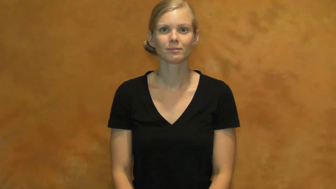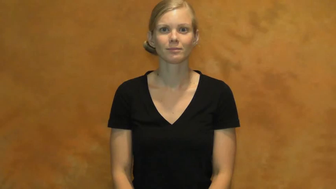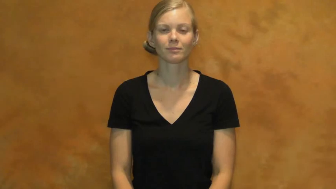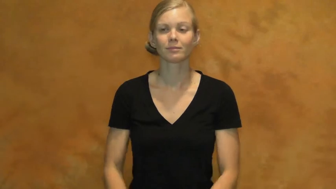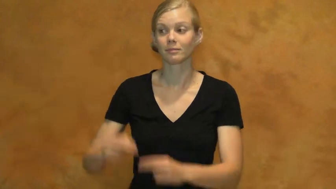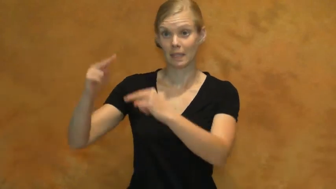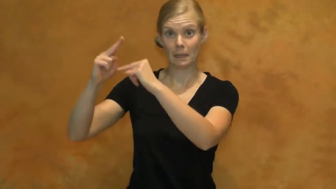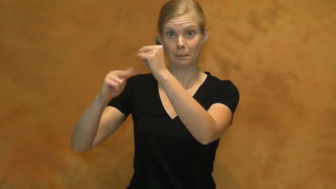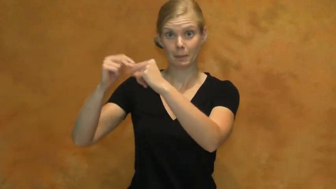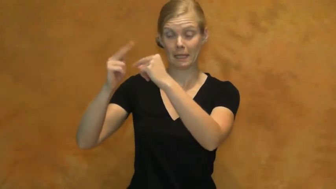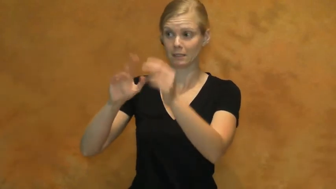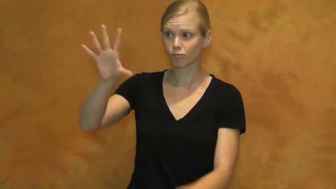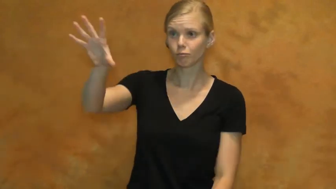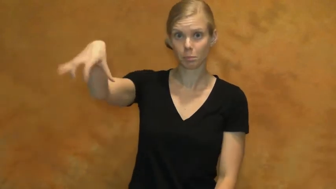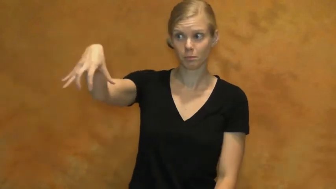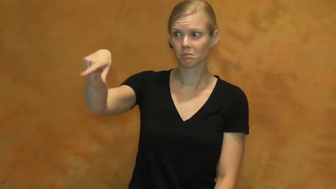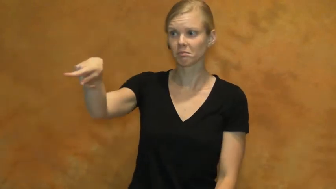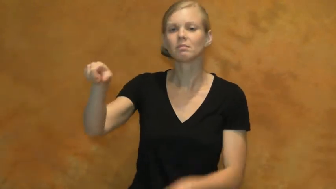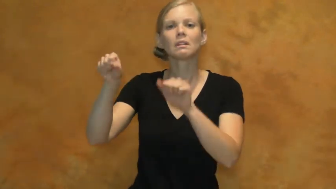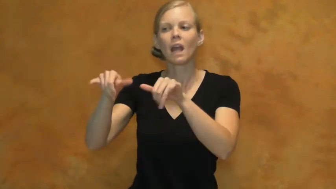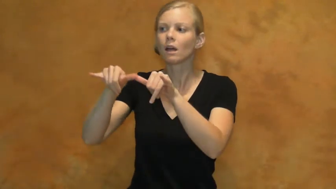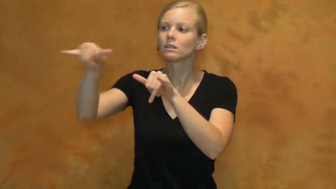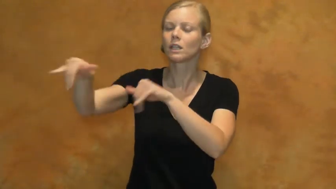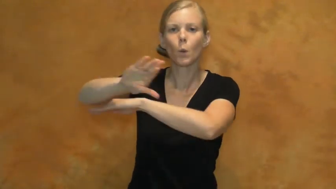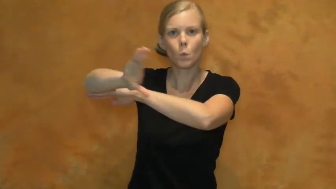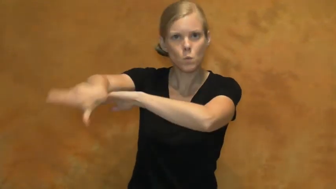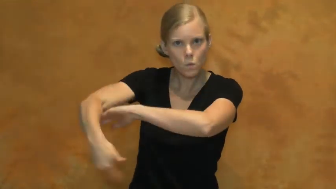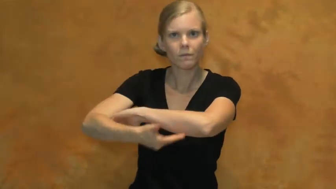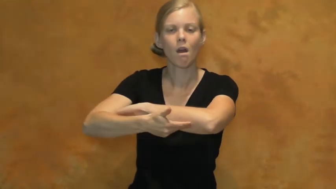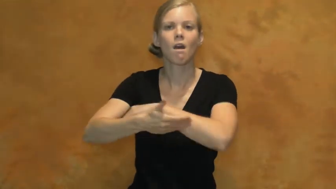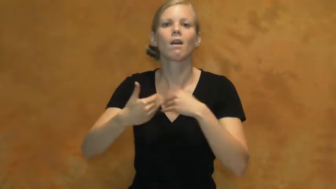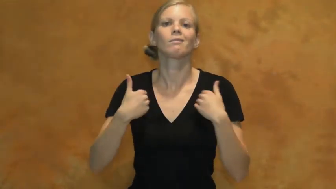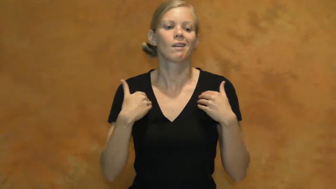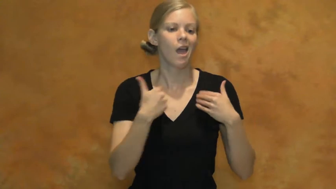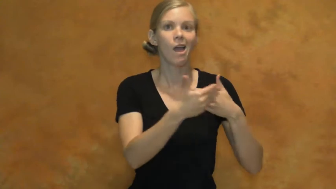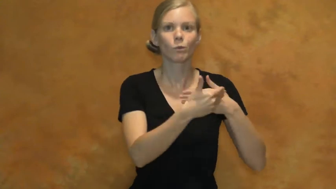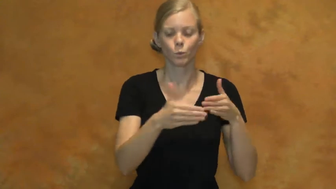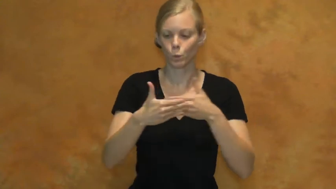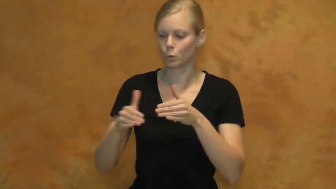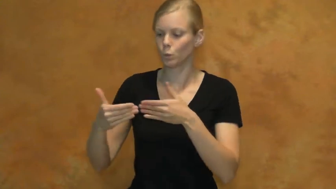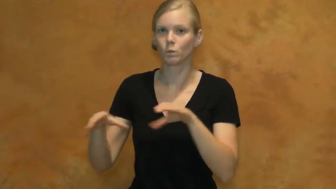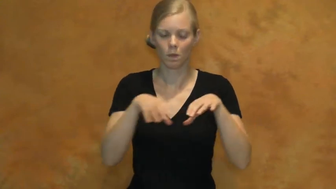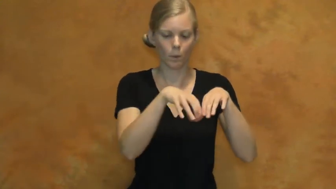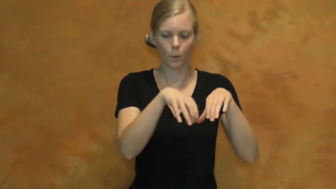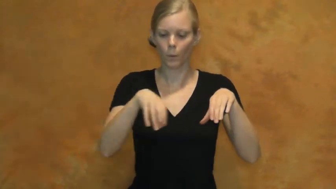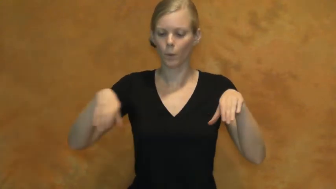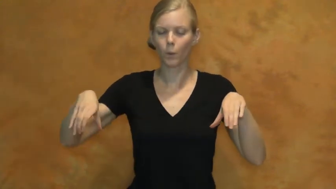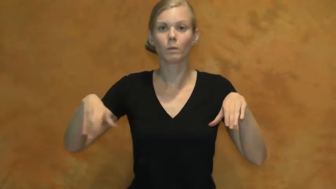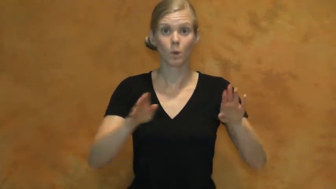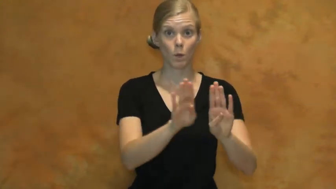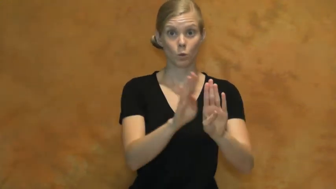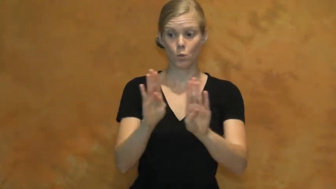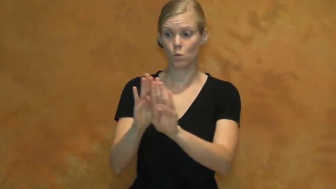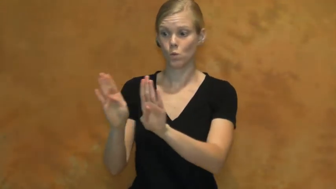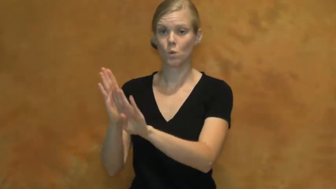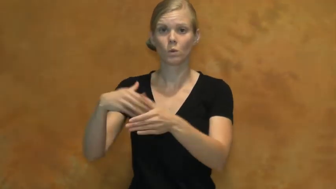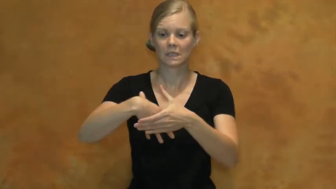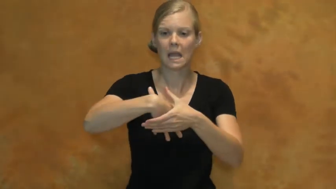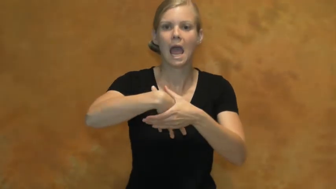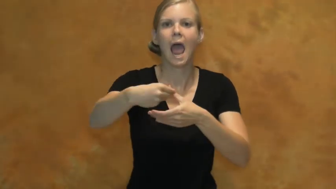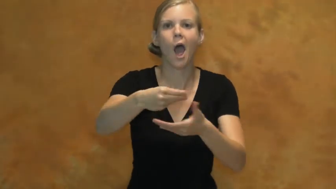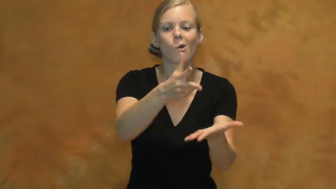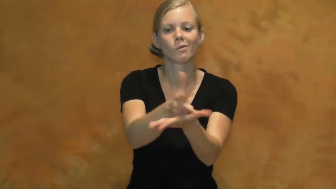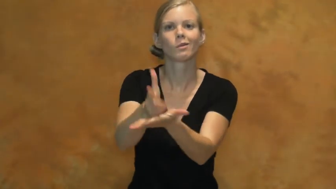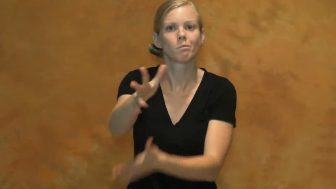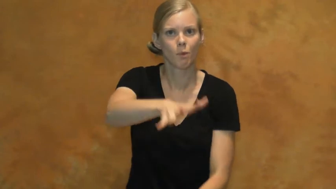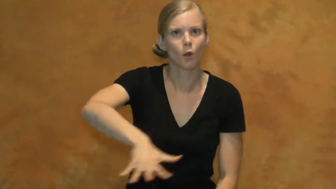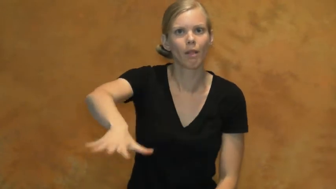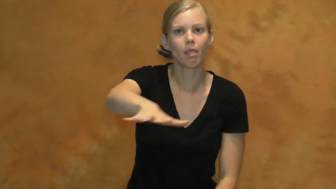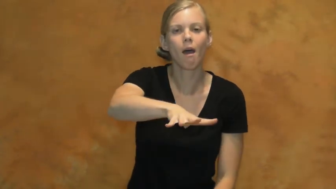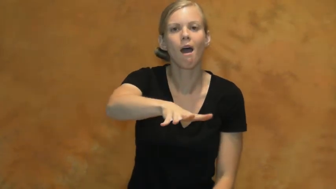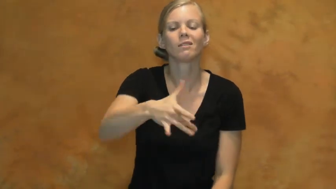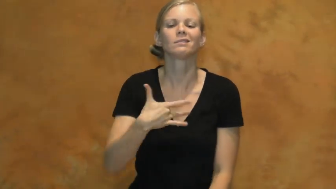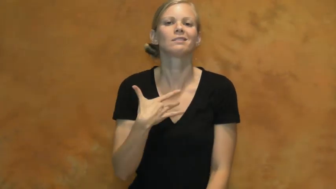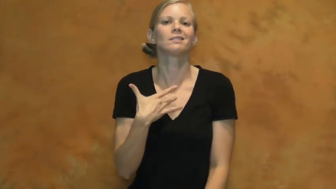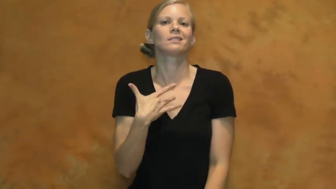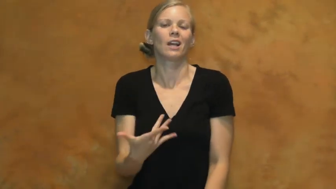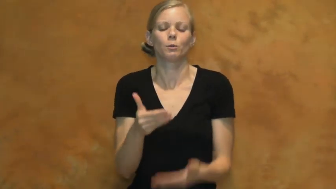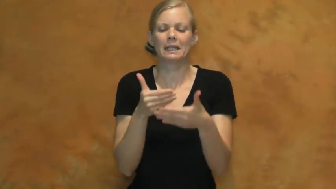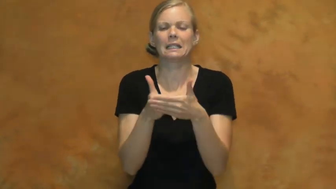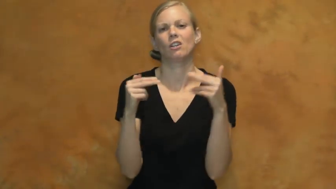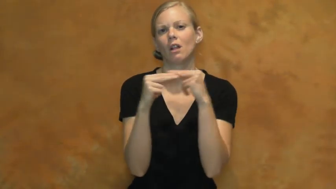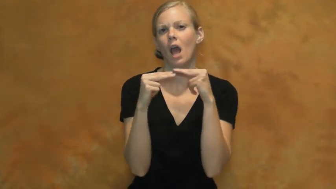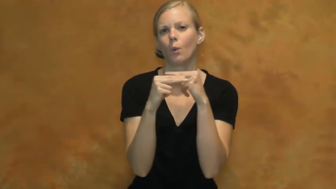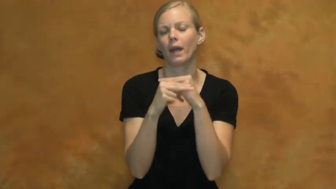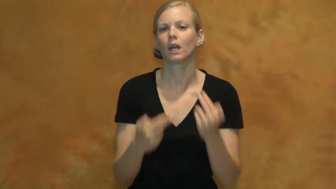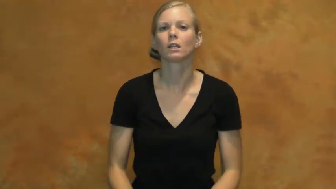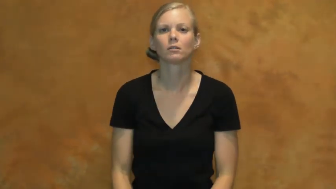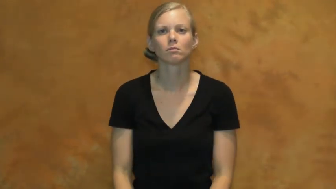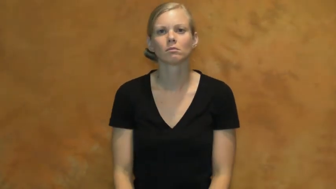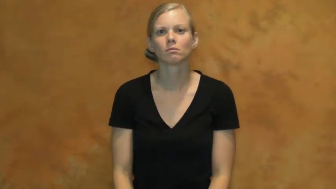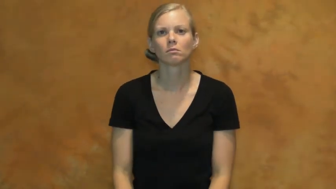motel